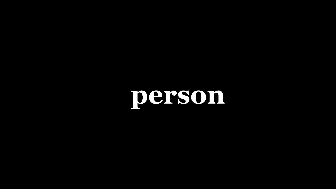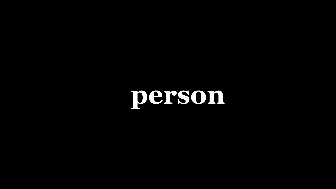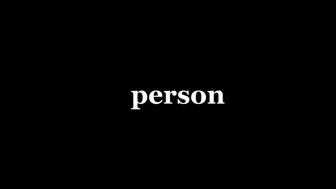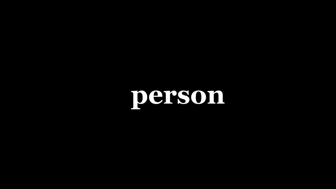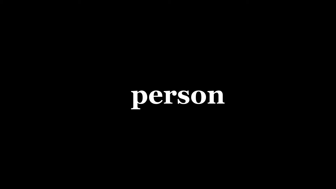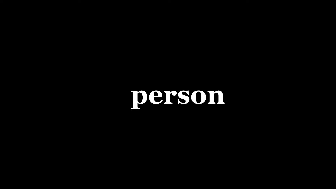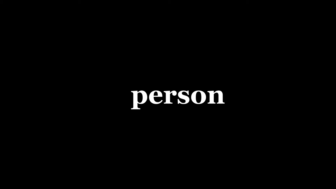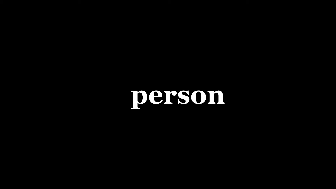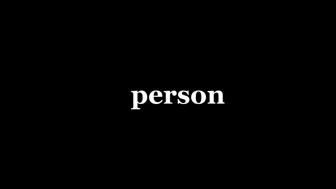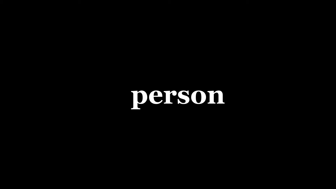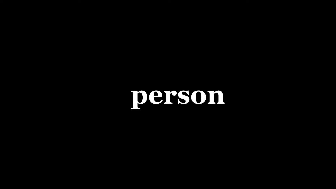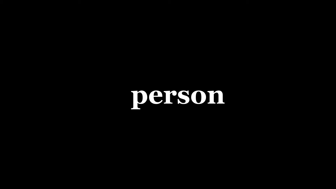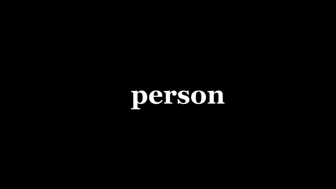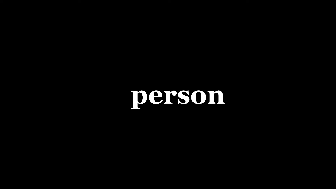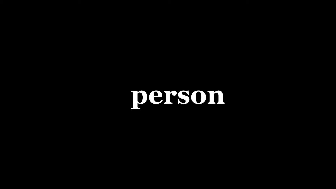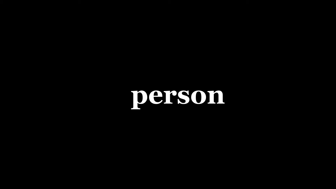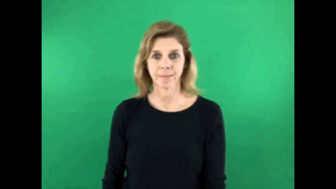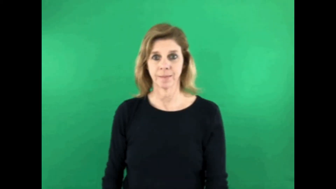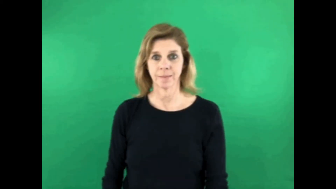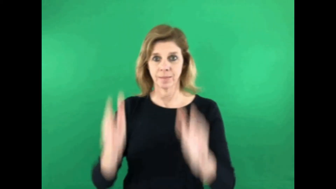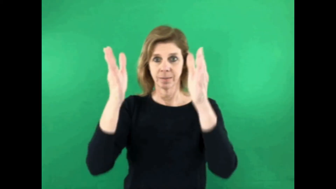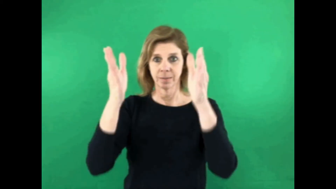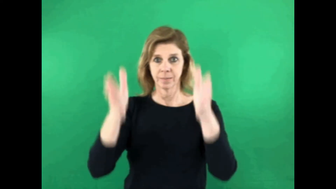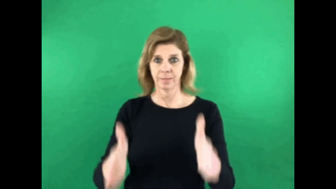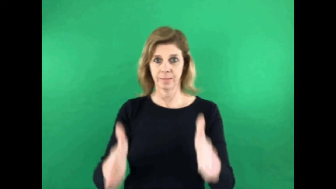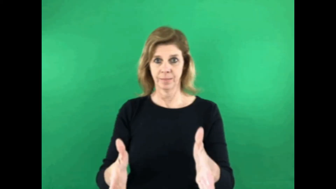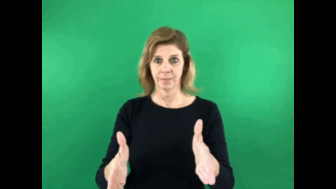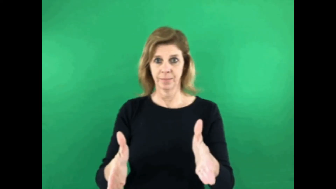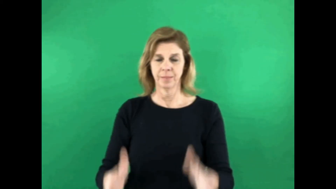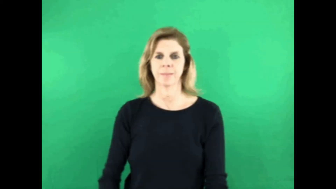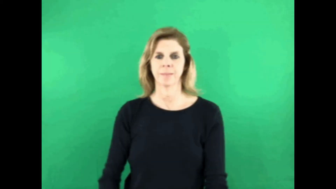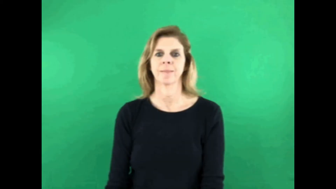Person